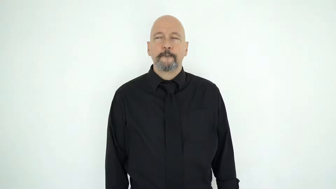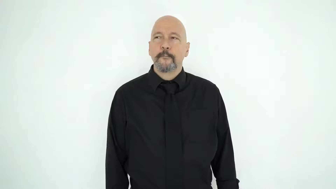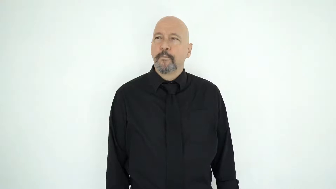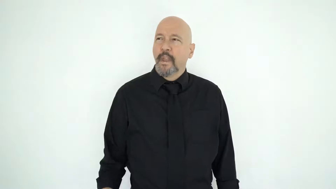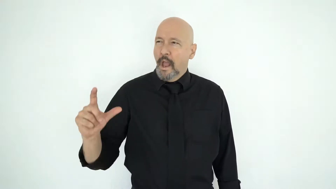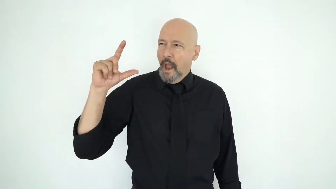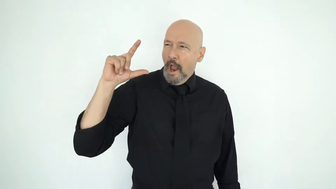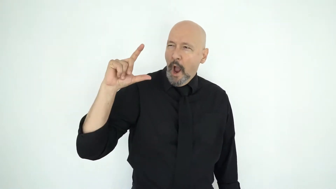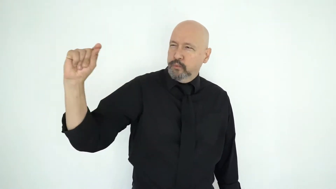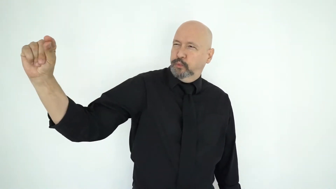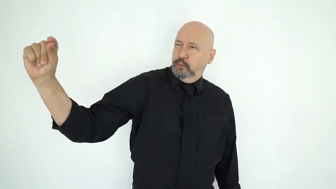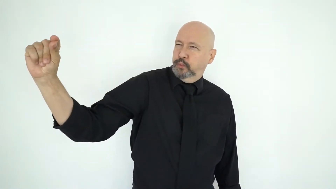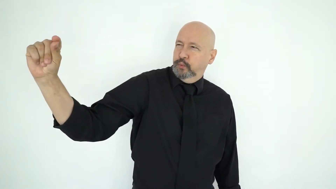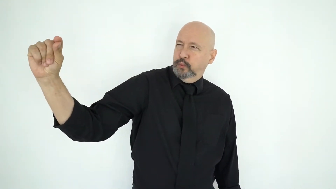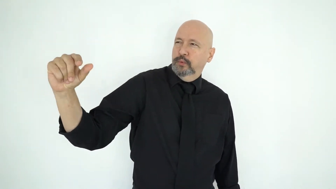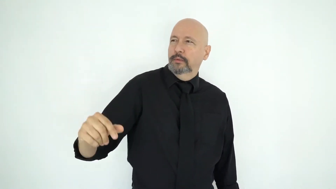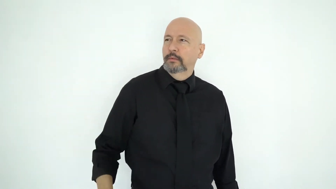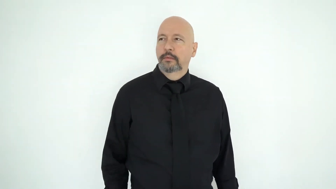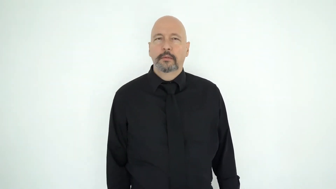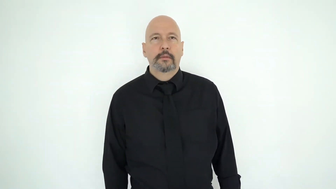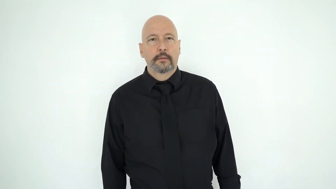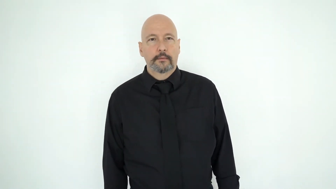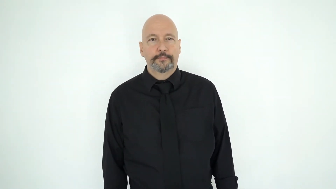OUT-OF-SIGHT/disappear-into-the-distance